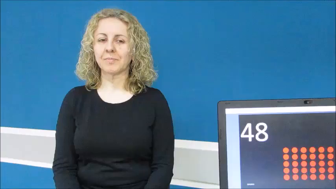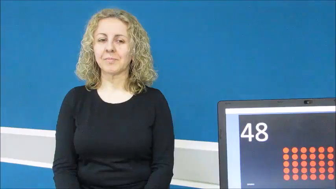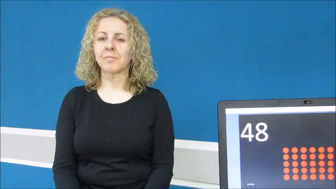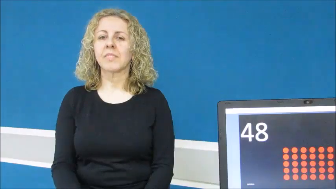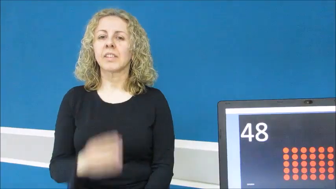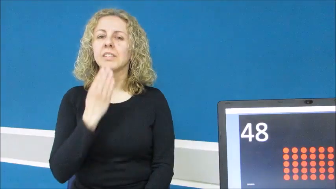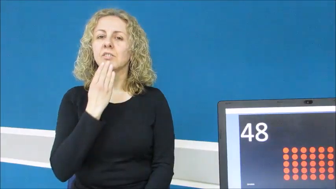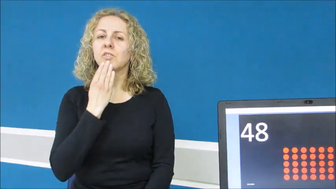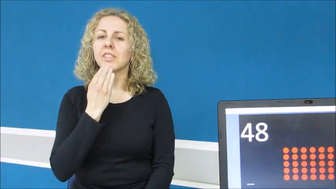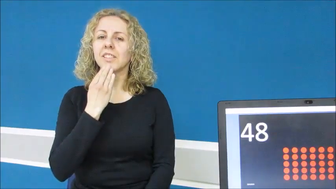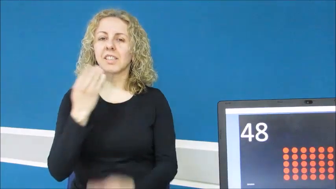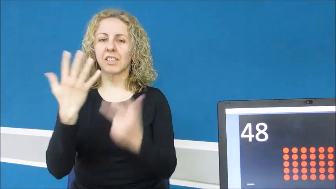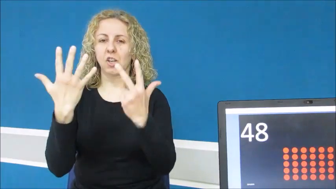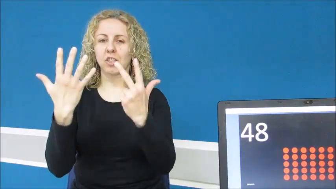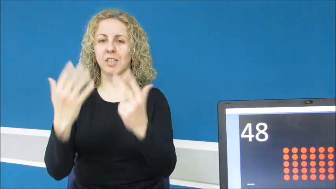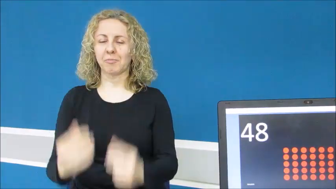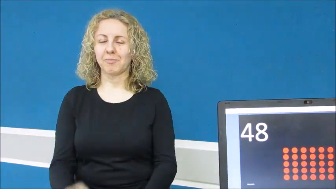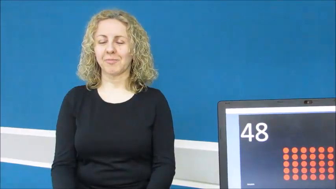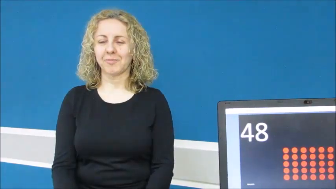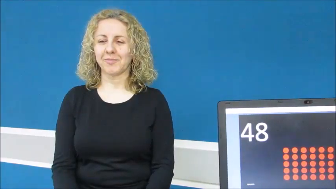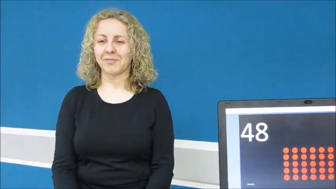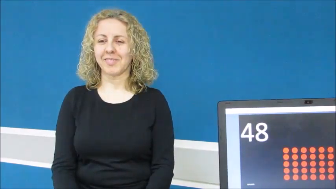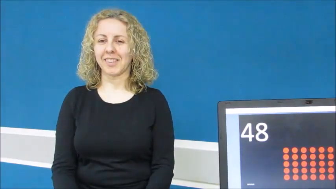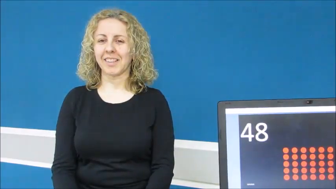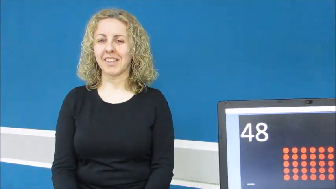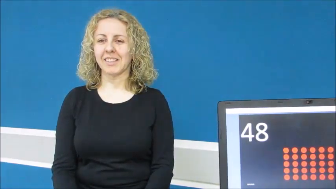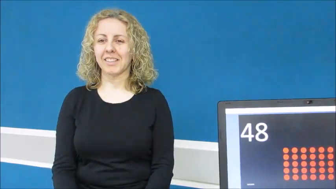number48